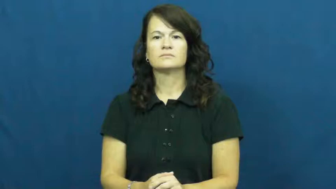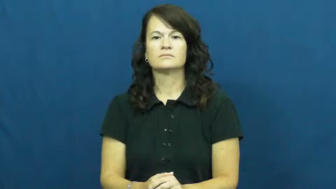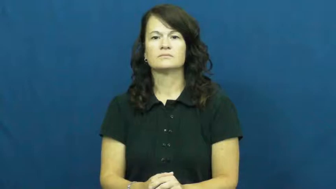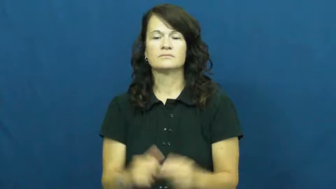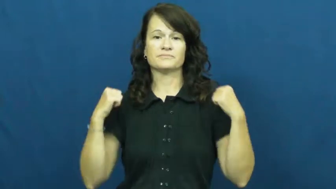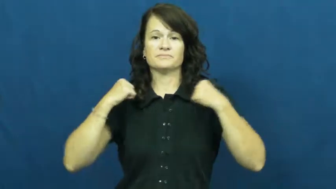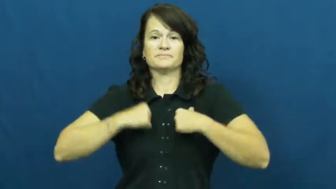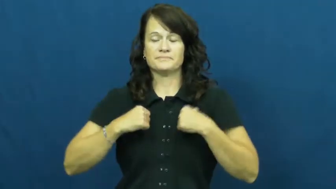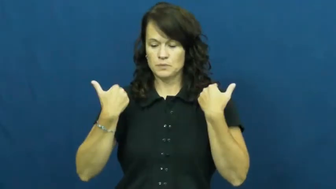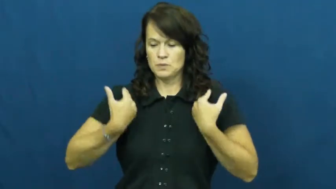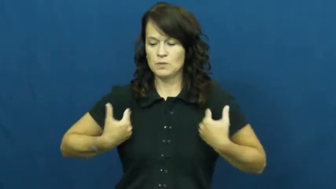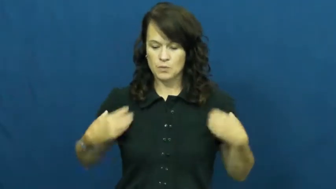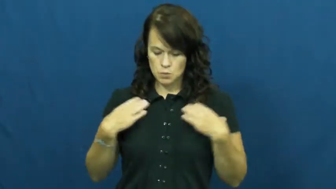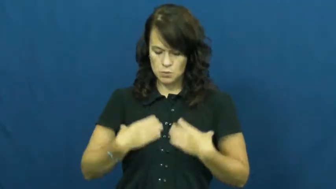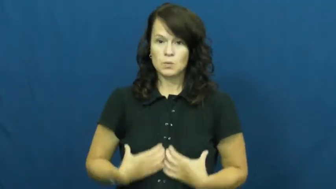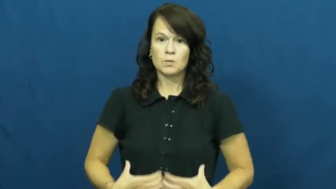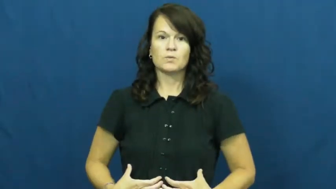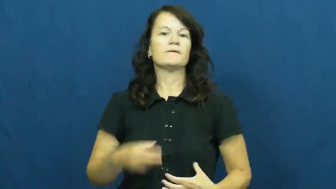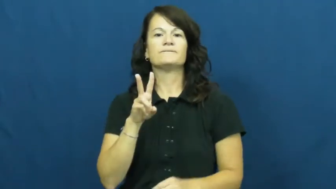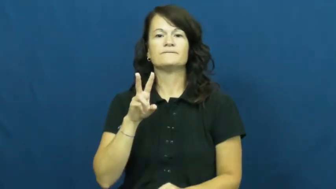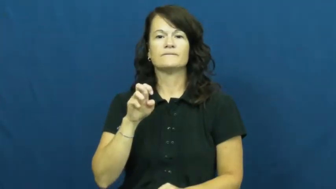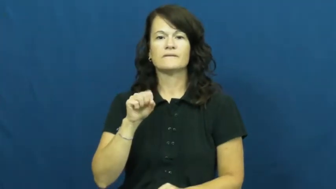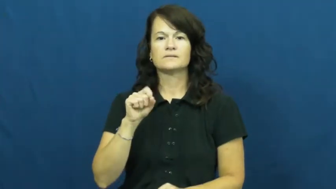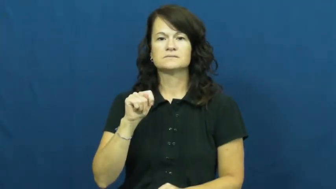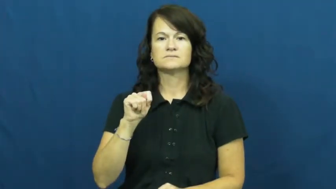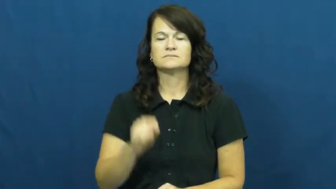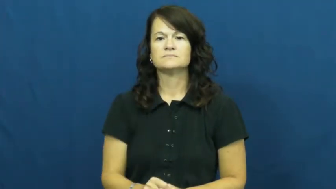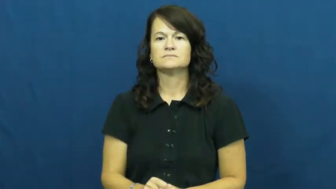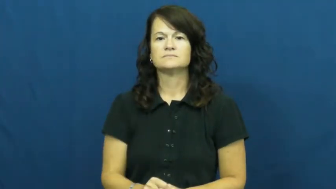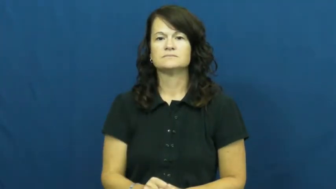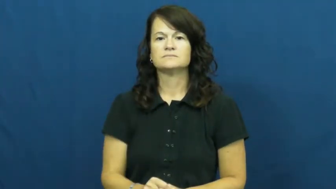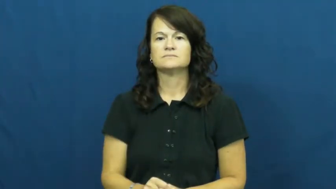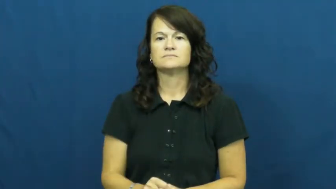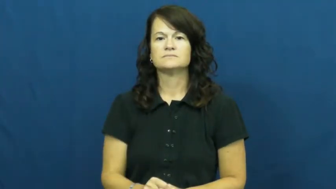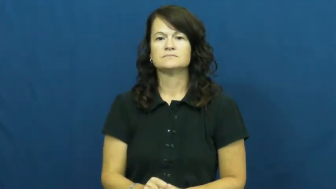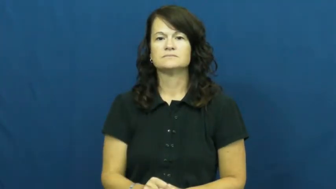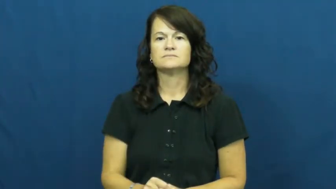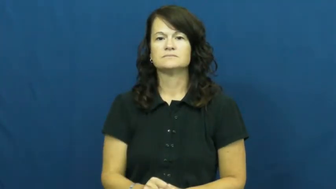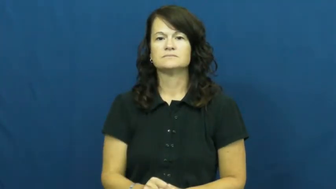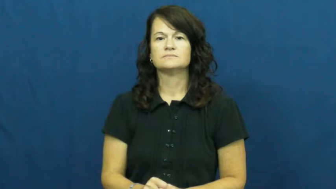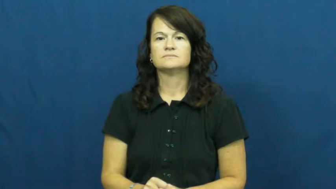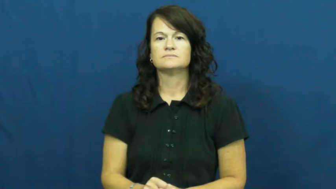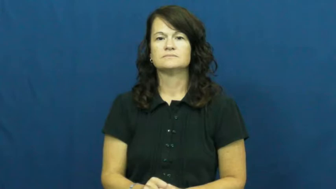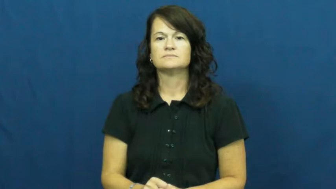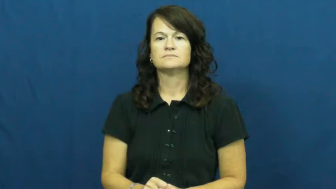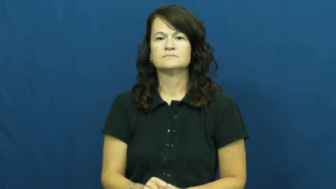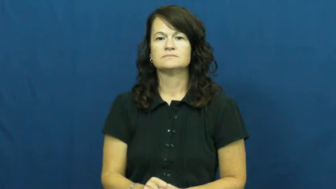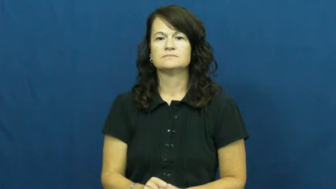vest-clothes